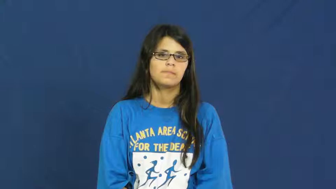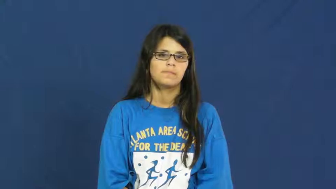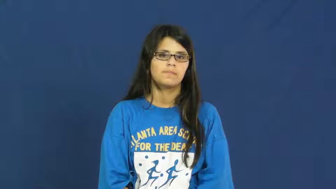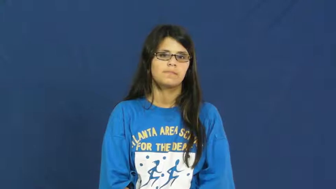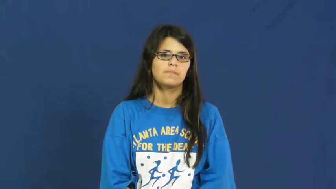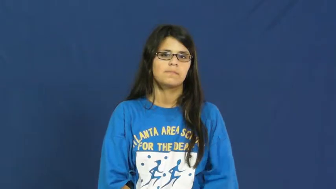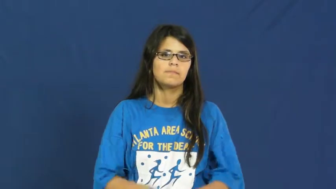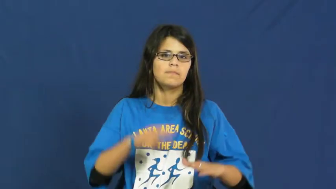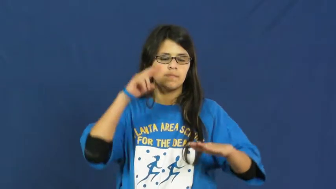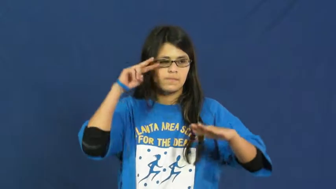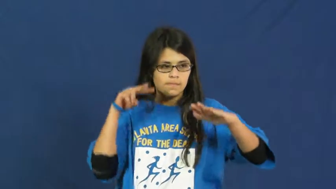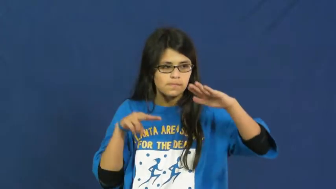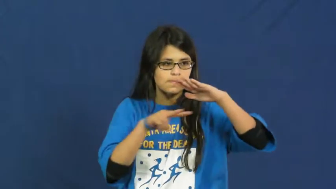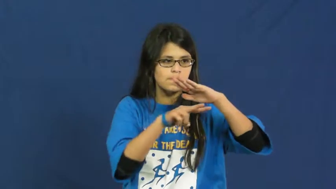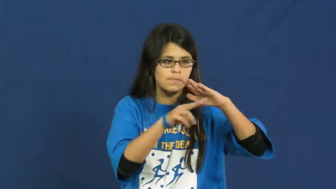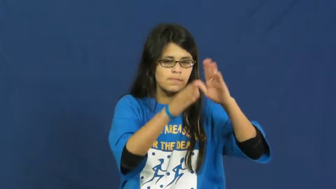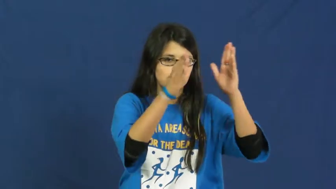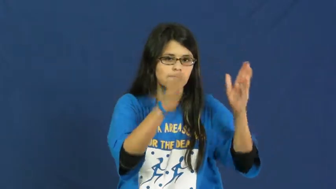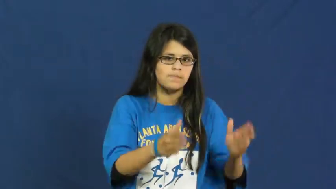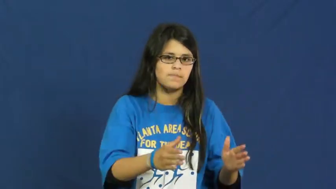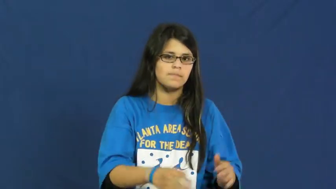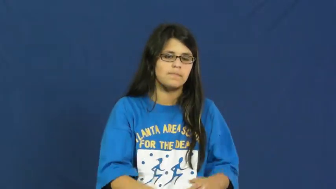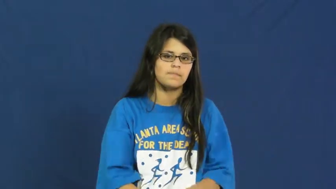prophet,prophesier,soothsayer,seer,prophetess,diviner,sibyl